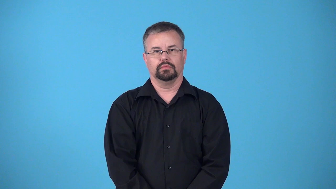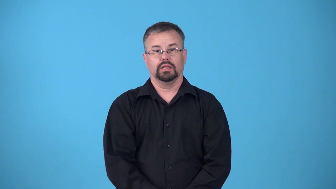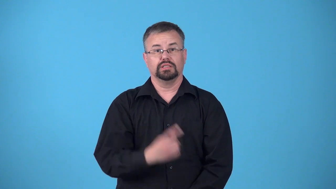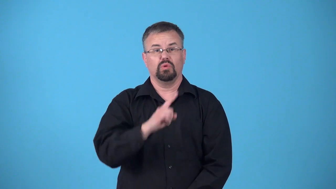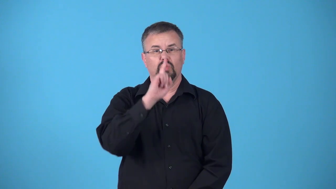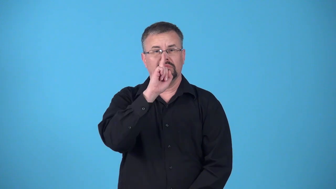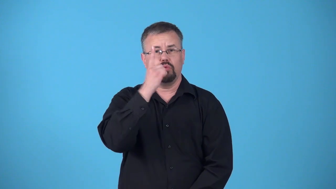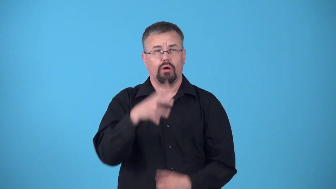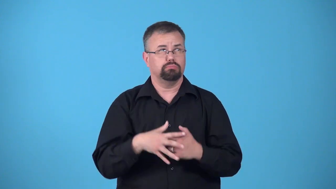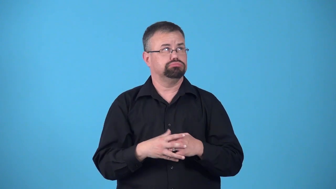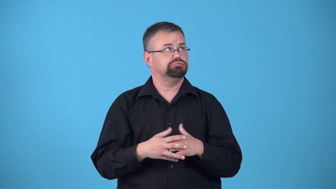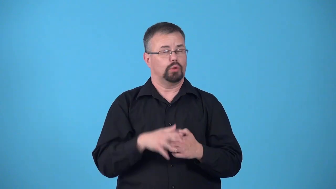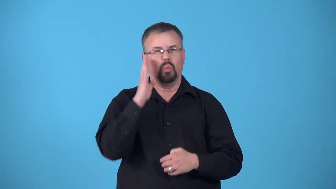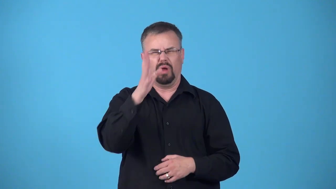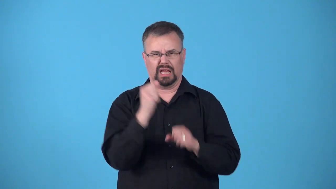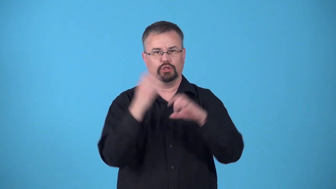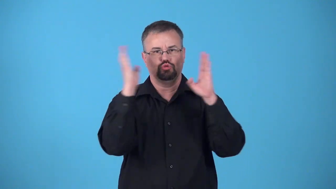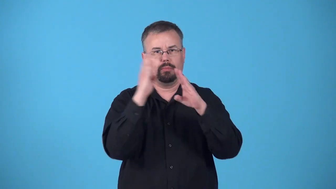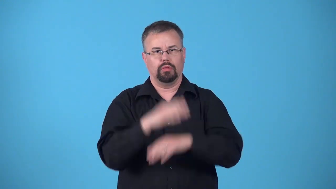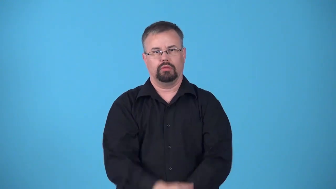idle hands are the devil's workshop